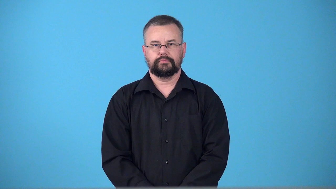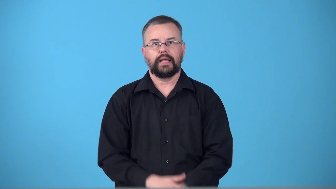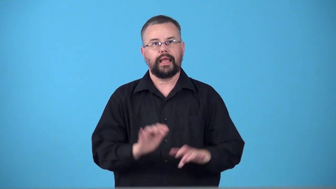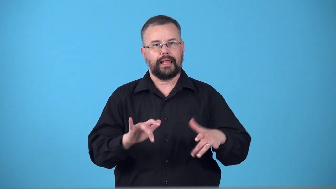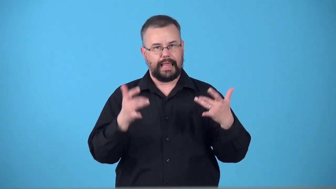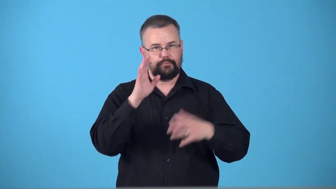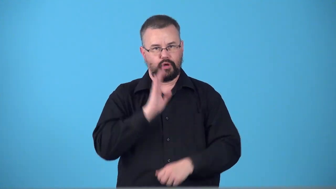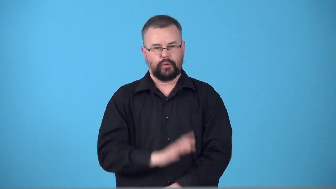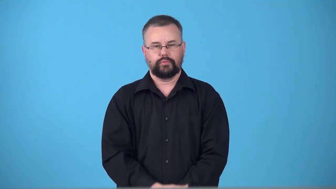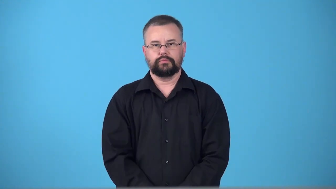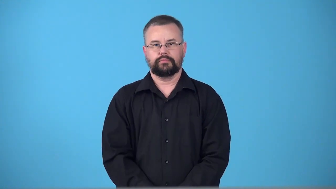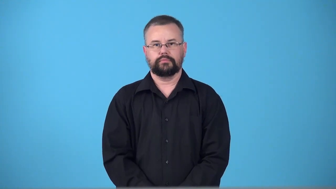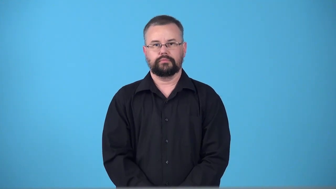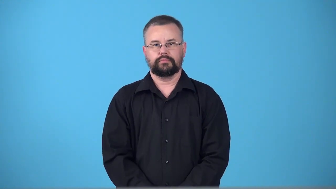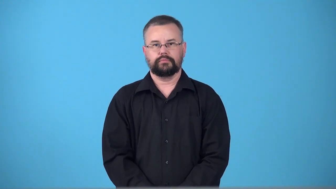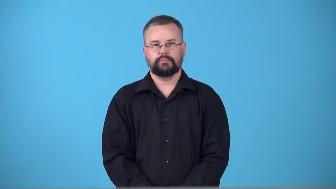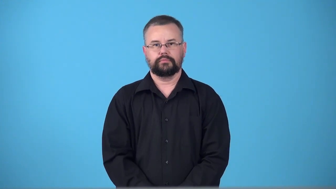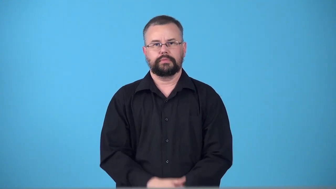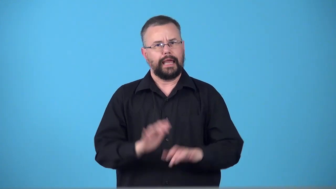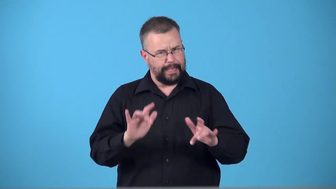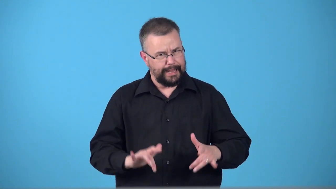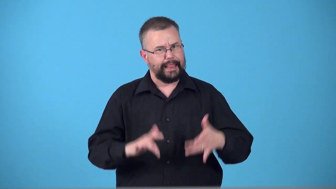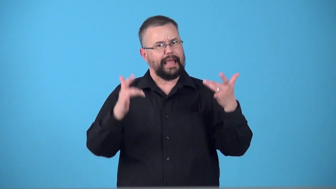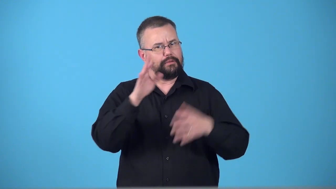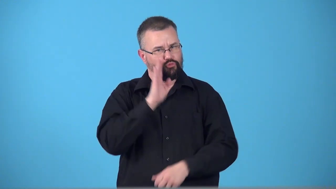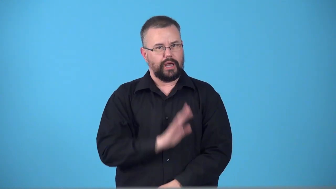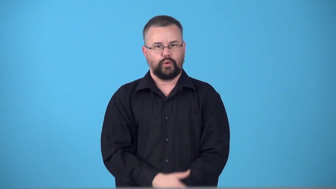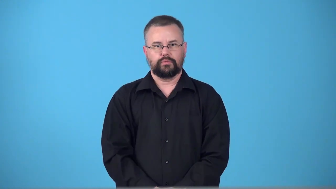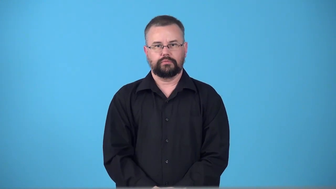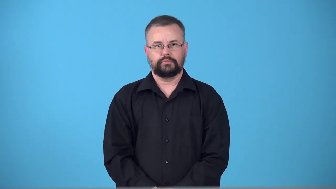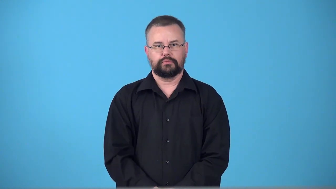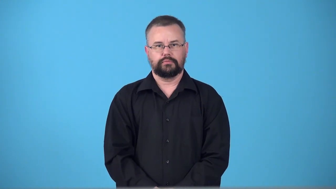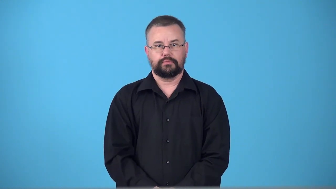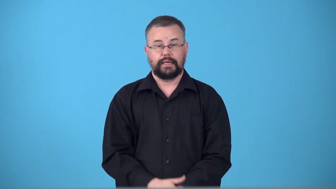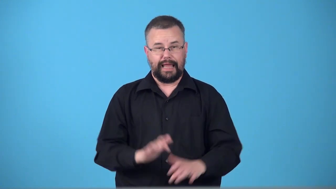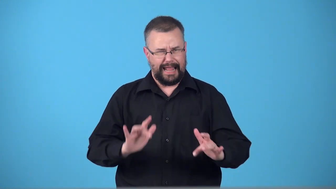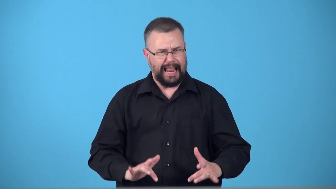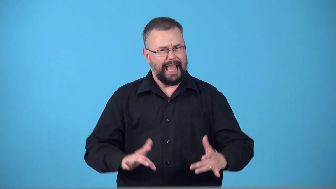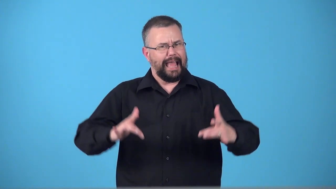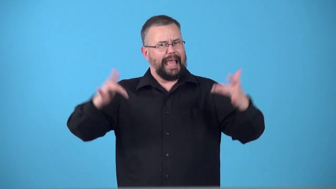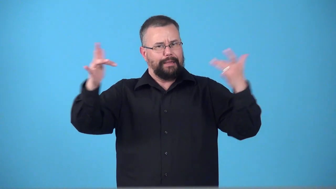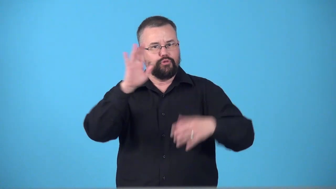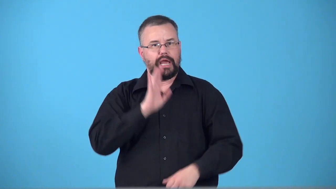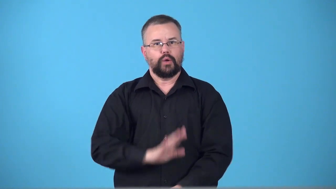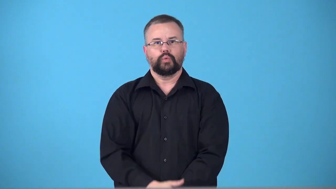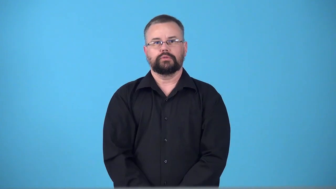tan,tanner,tannest